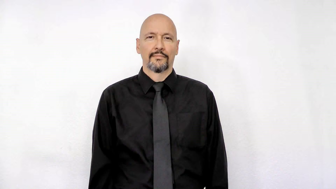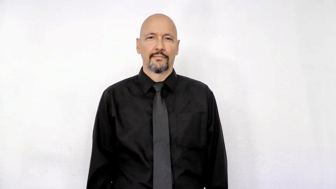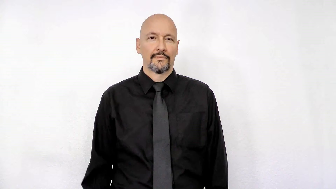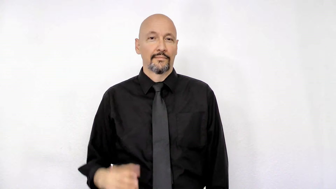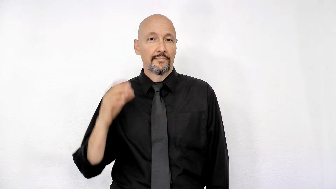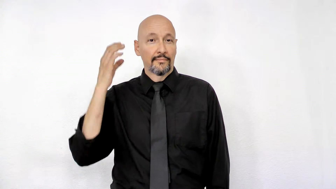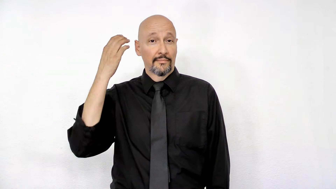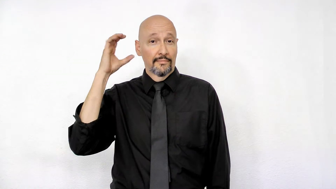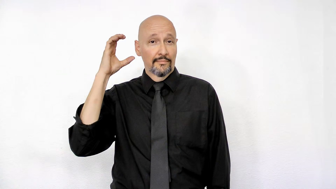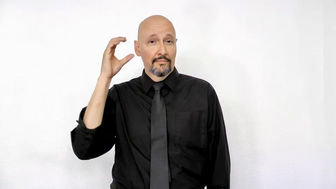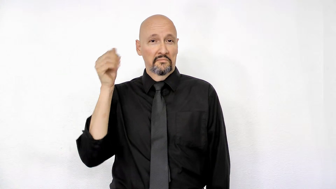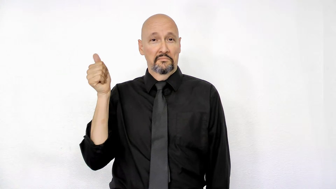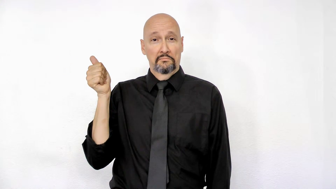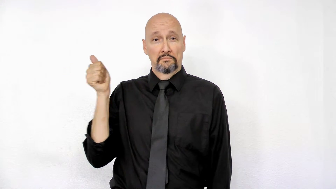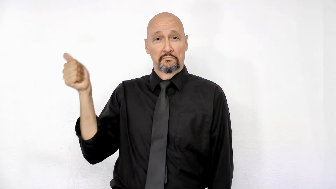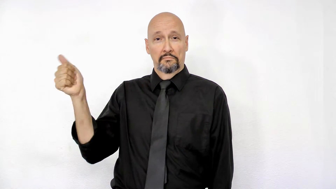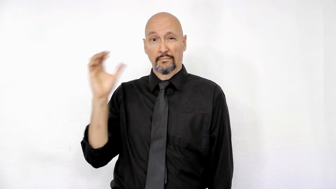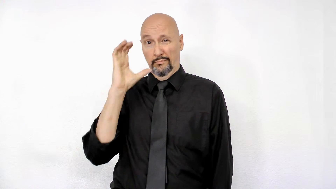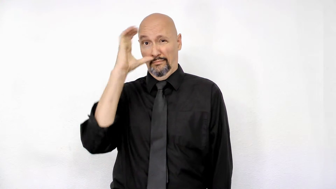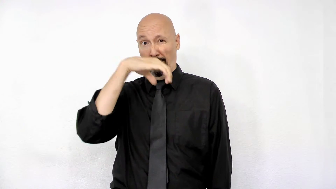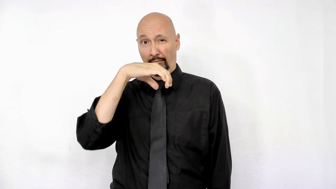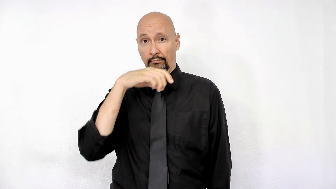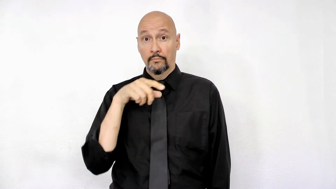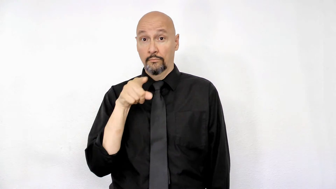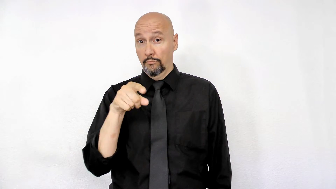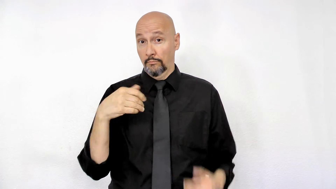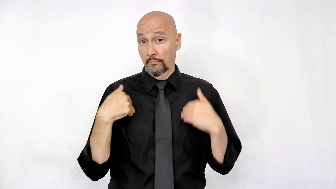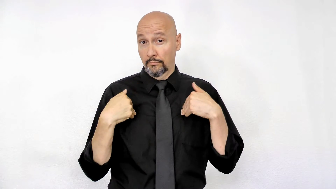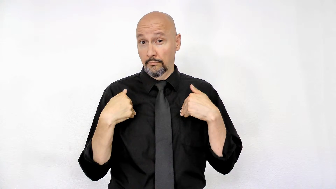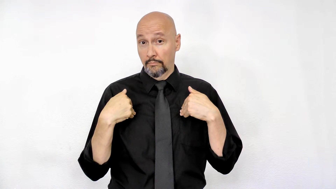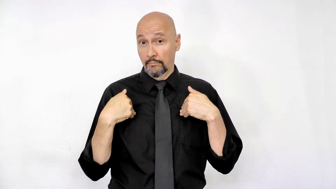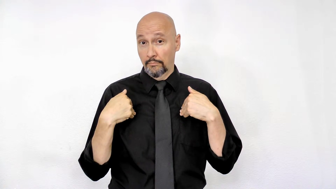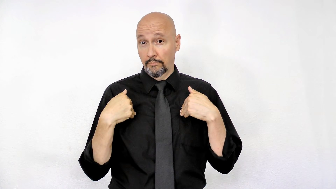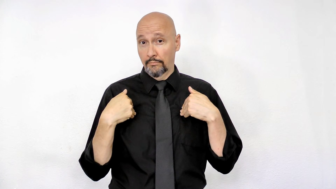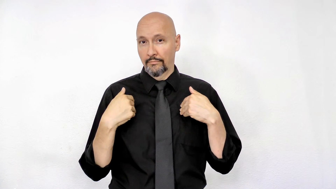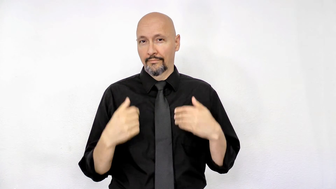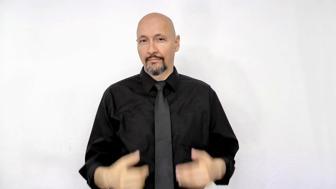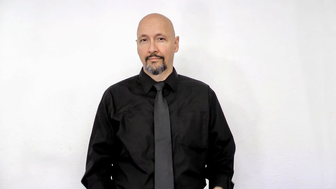COUSIN THEMSELF STRANGE YOU HAVE? (Do you have a cousin who is strange?)